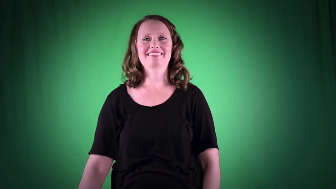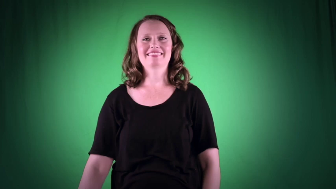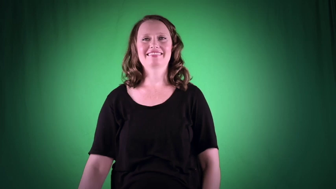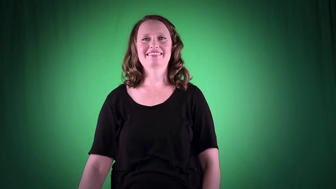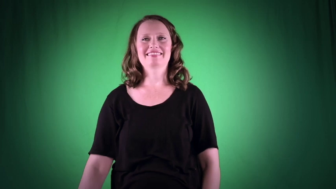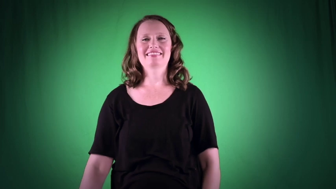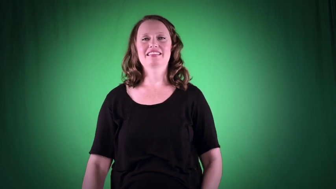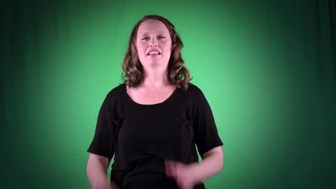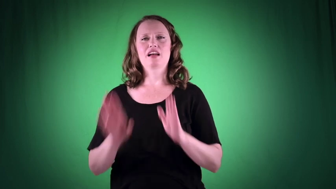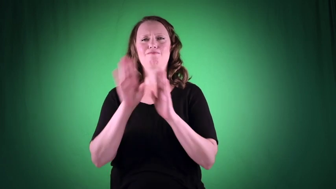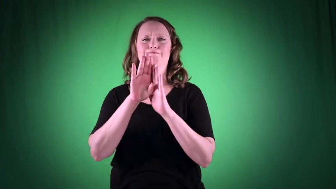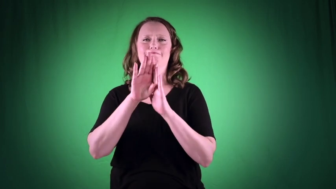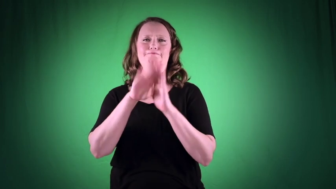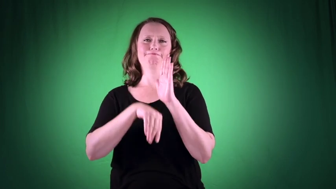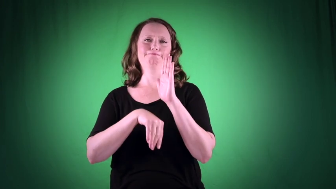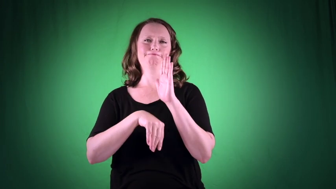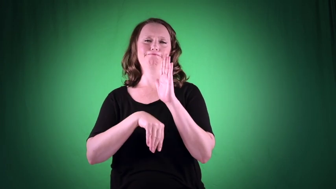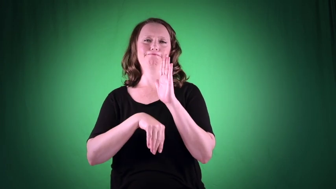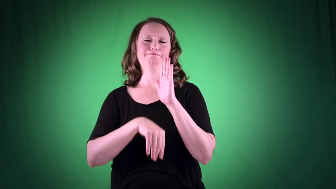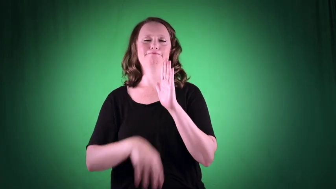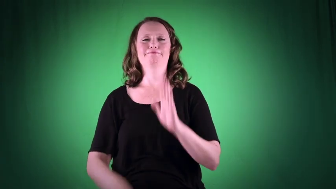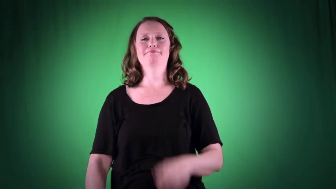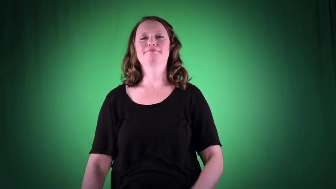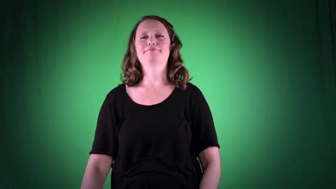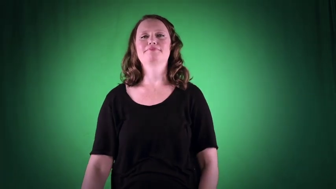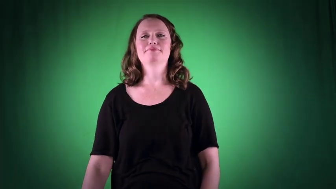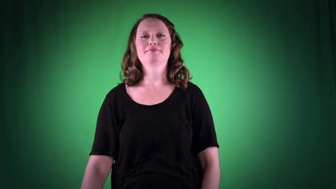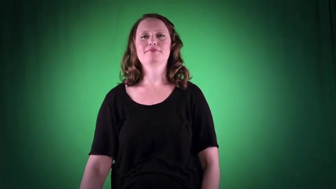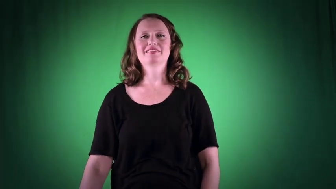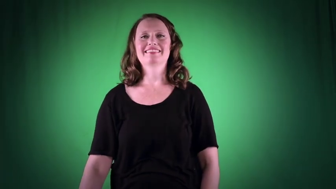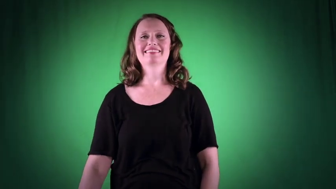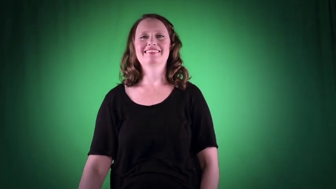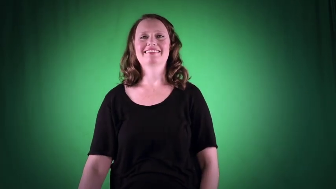Cheap